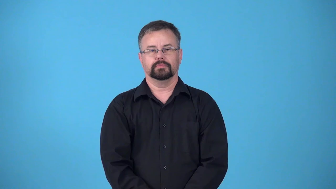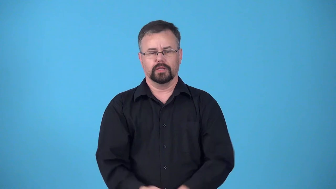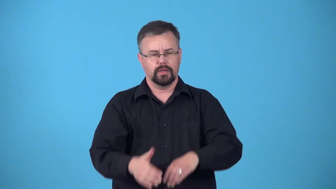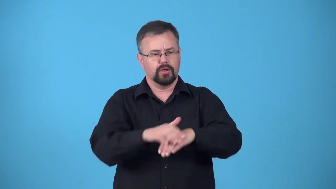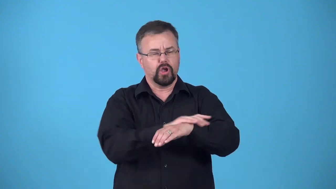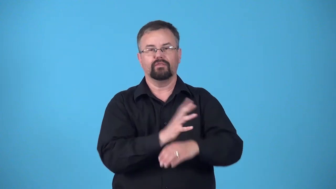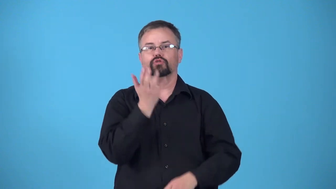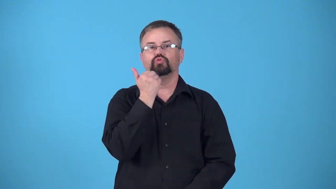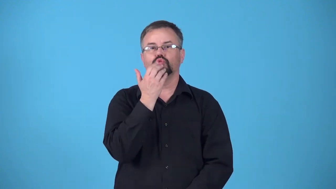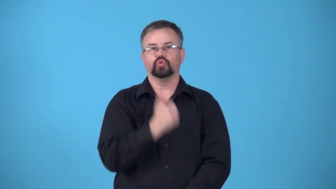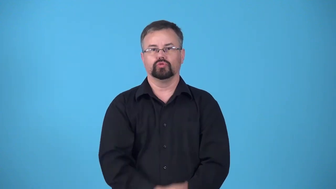candy,candied